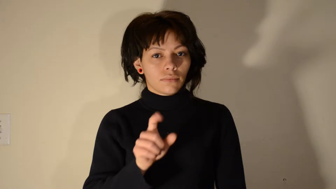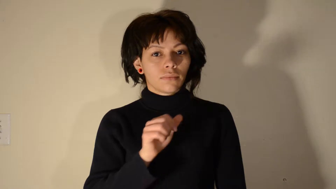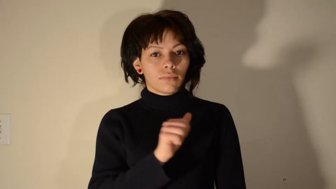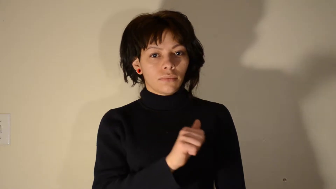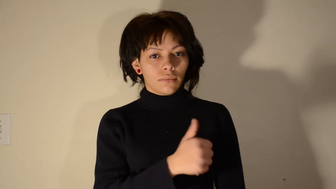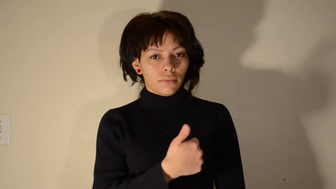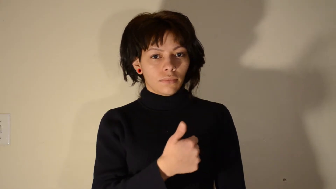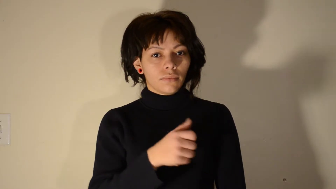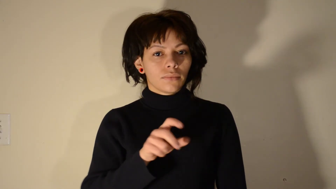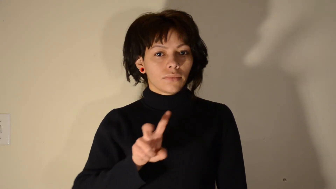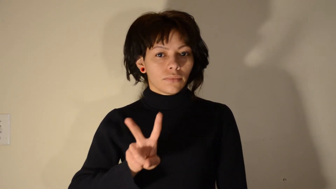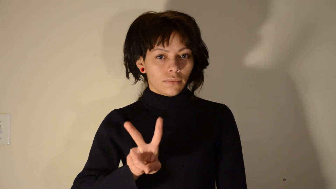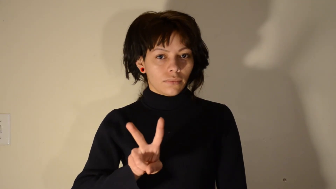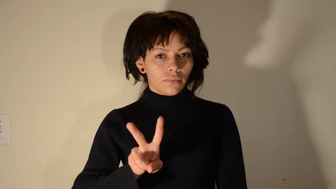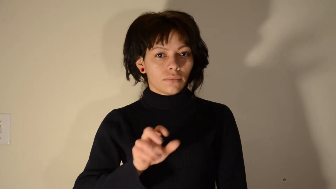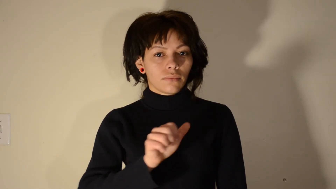number62